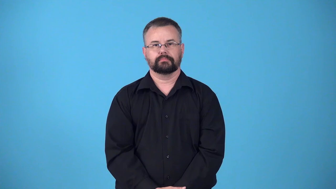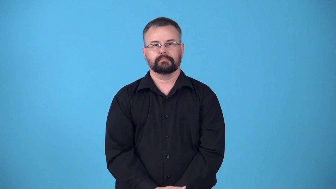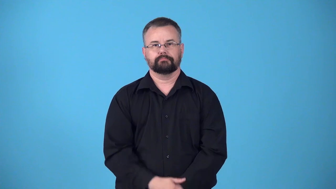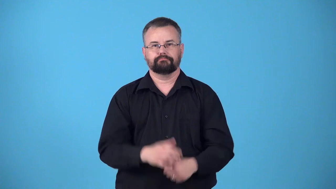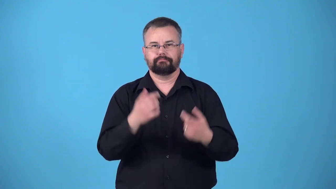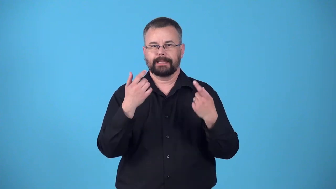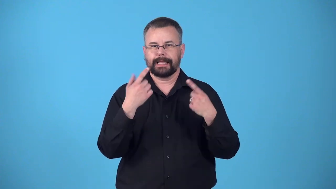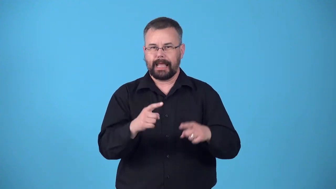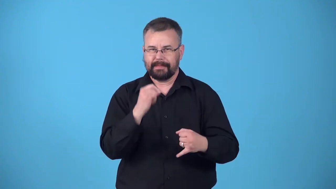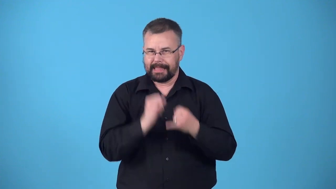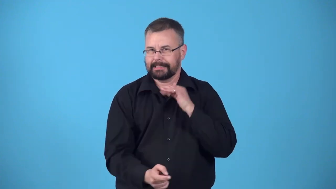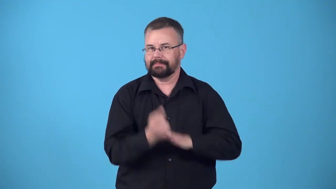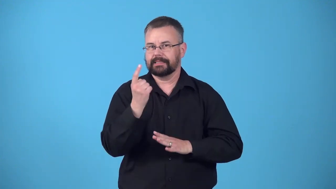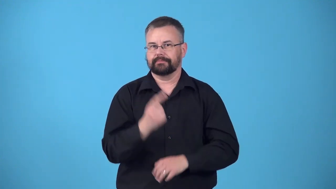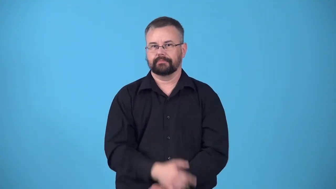eleventh hour